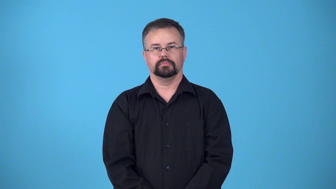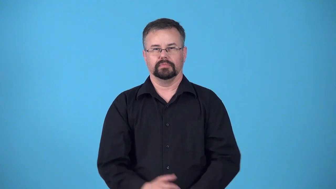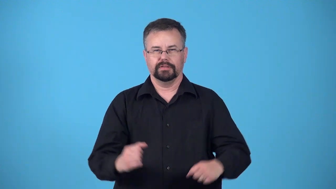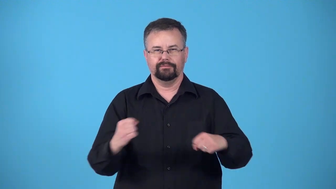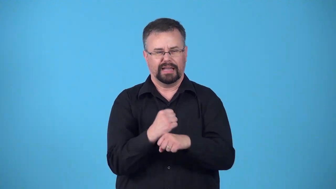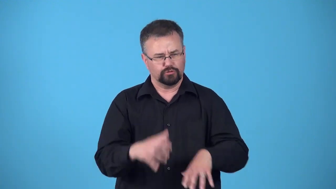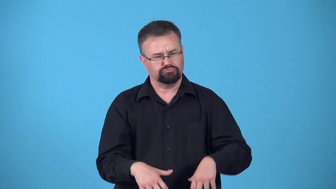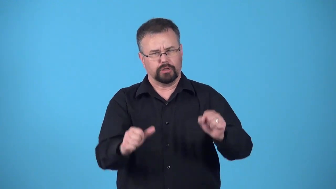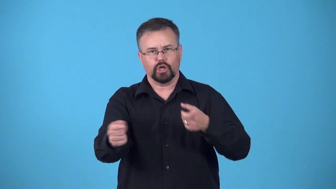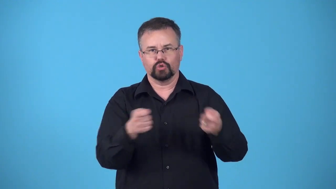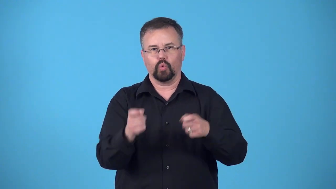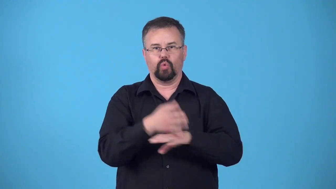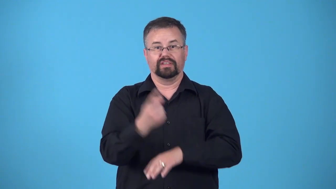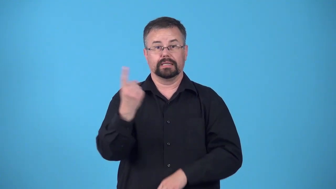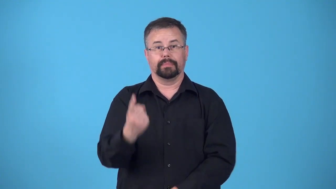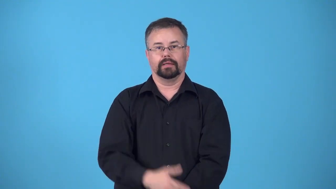turf war